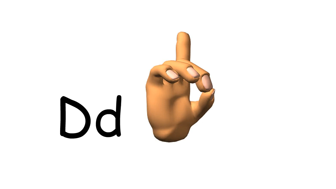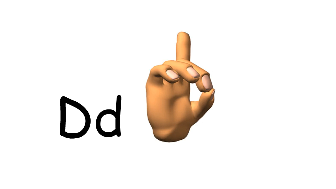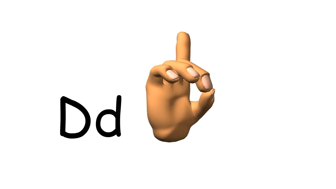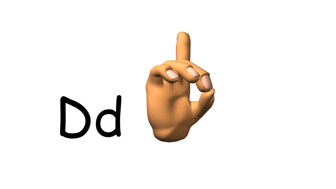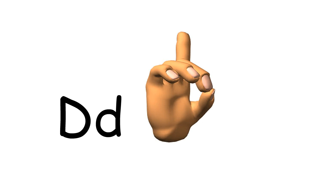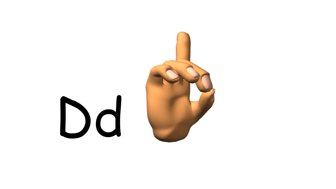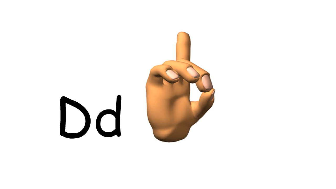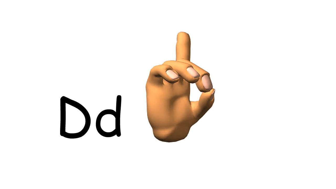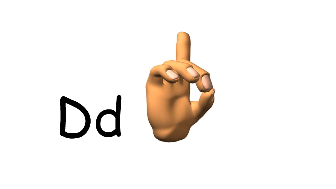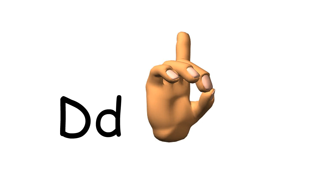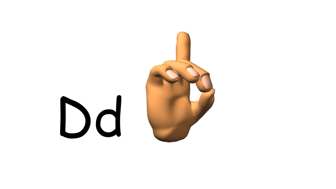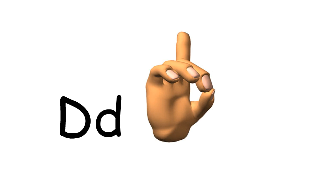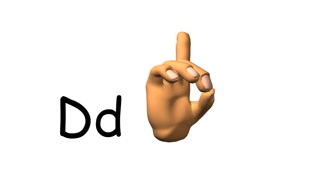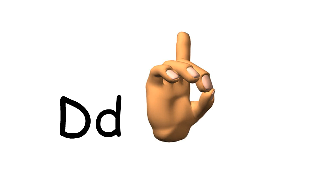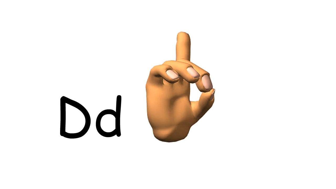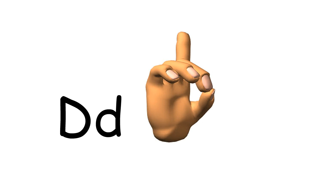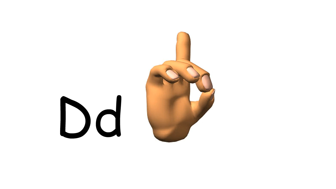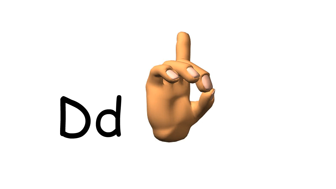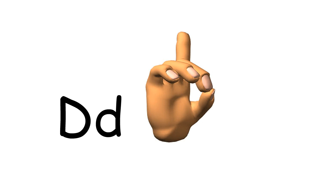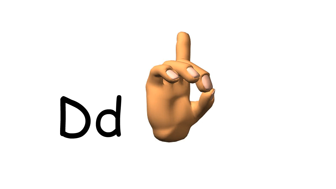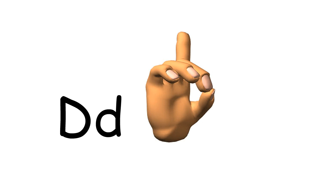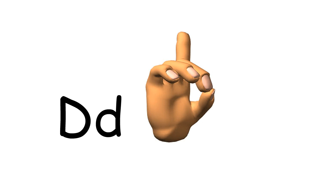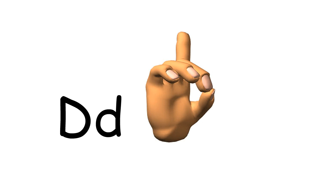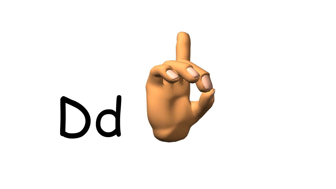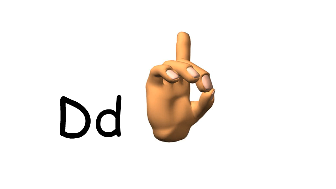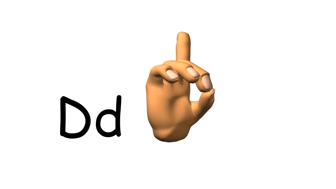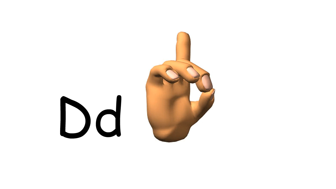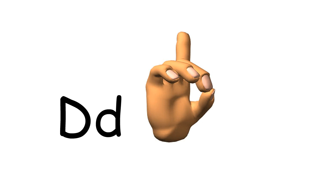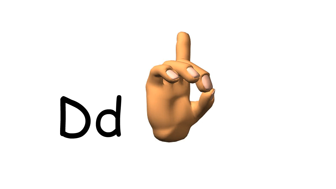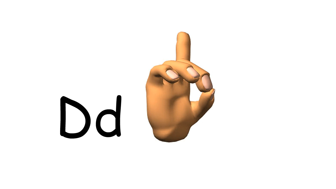d